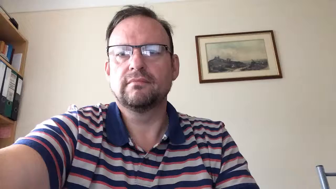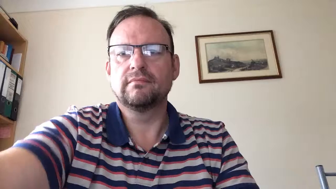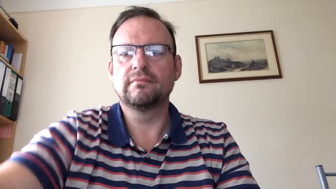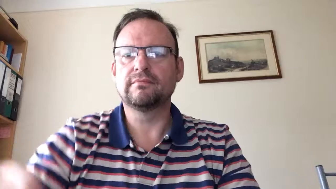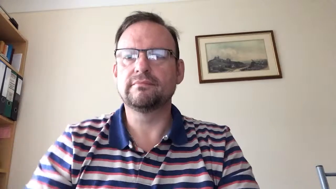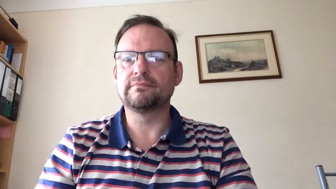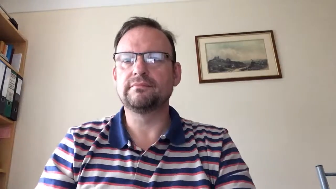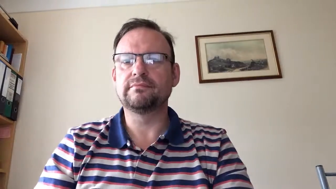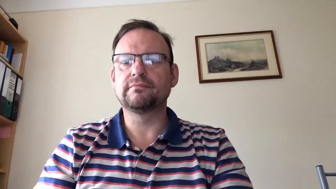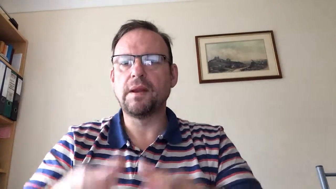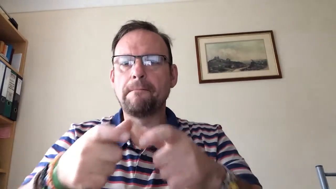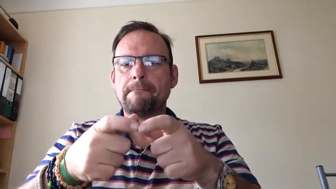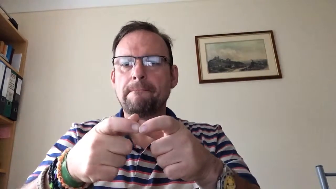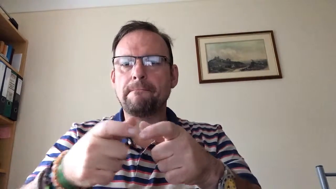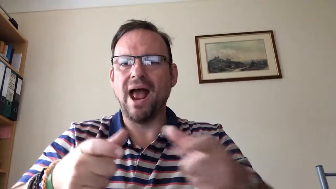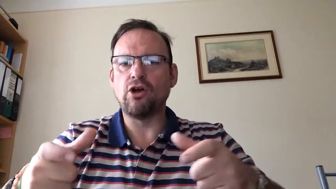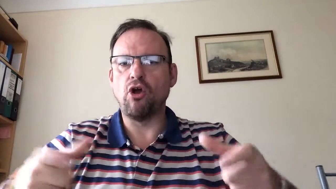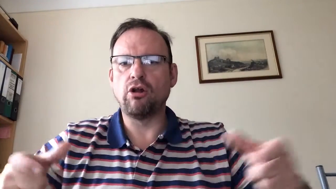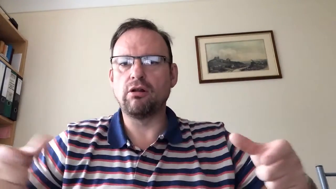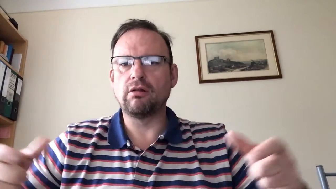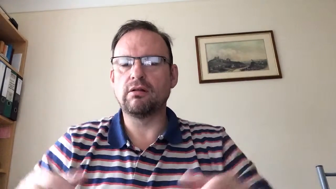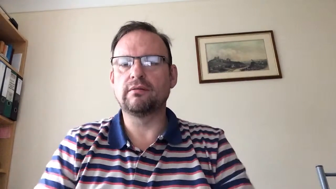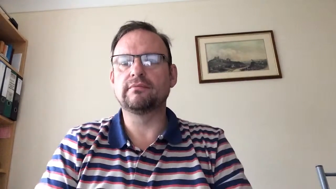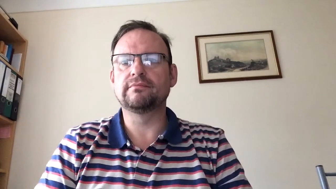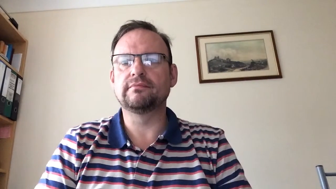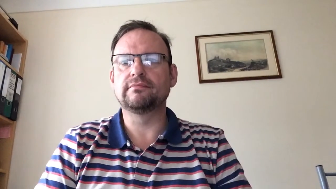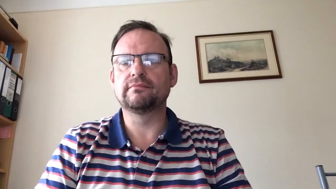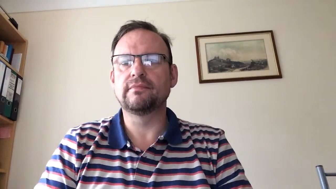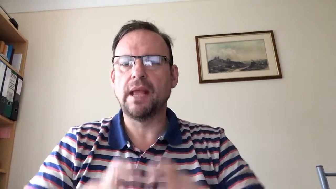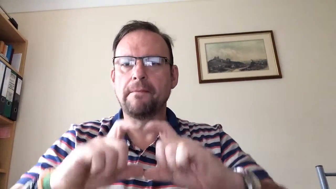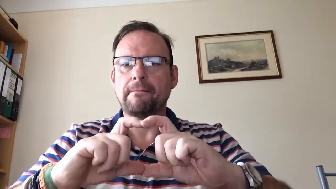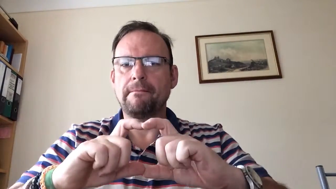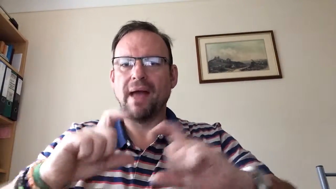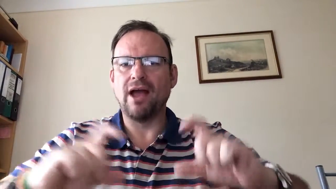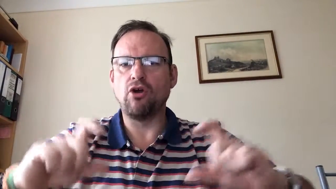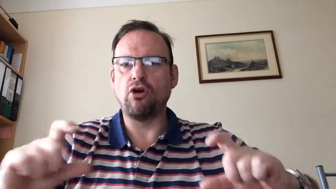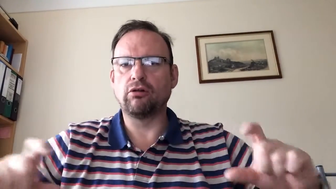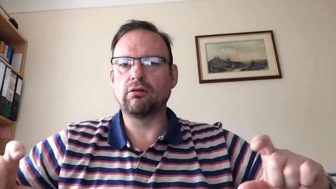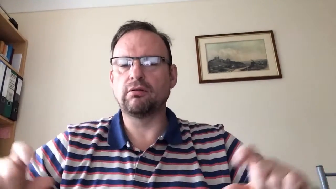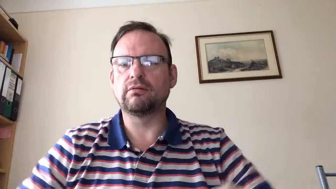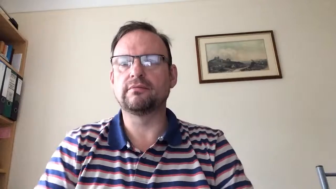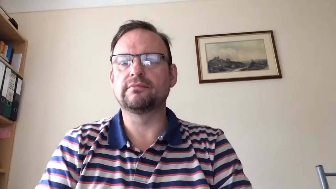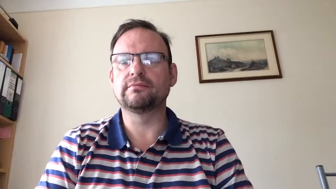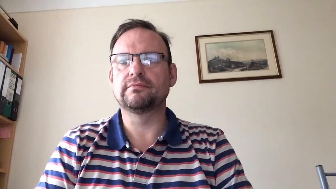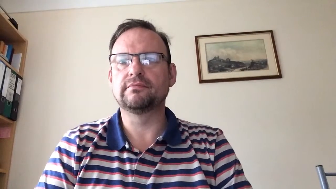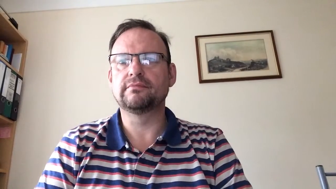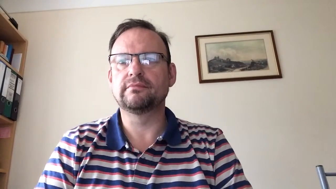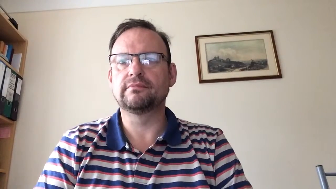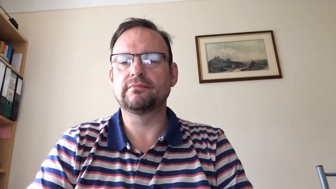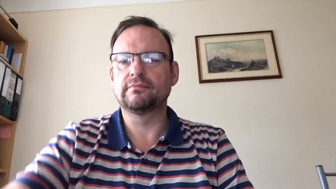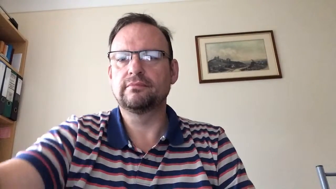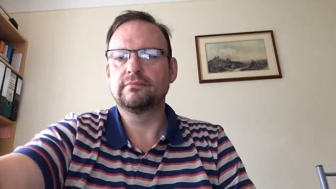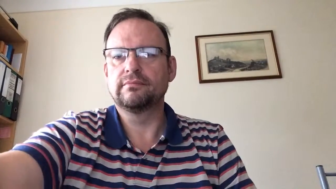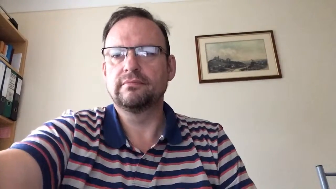Bacon